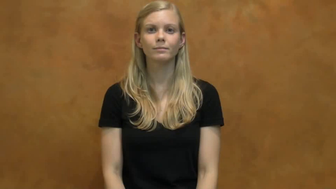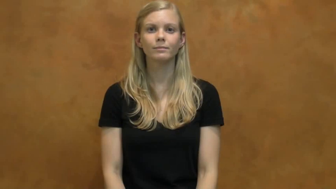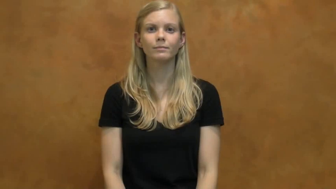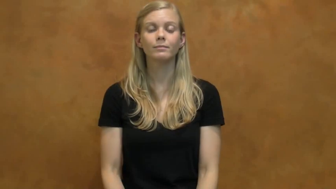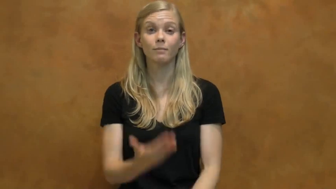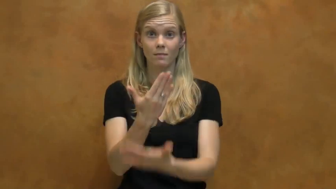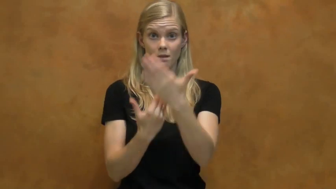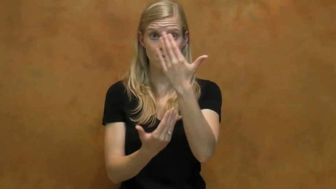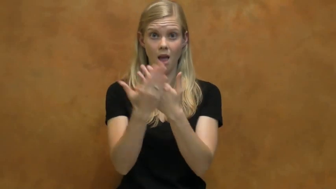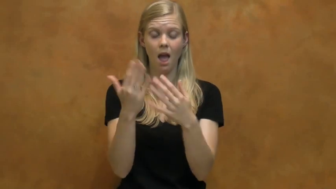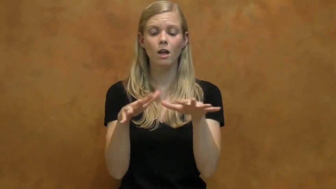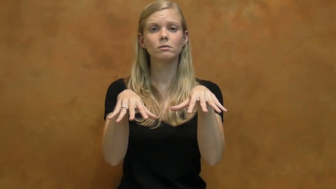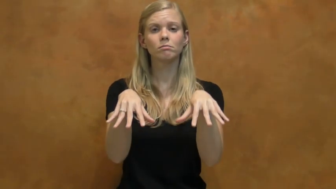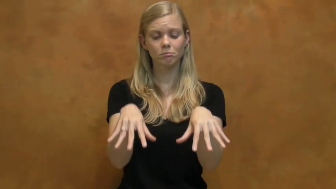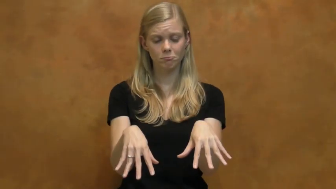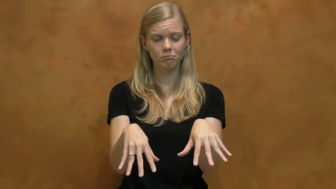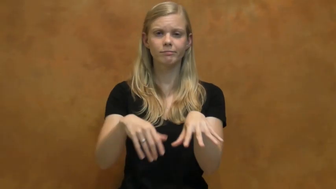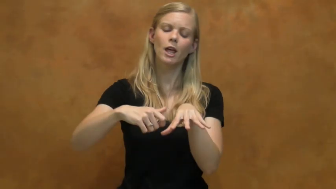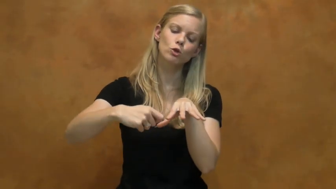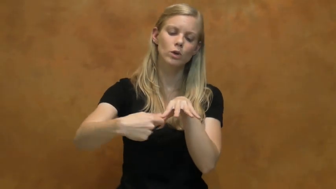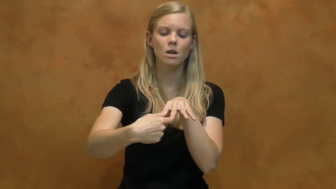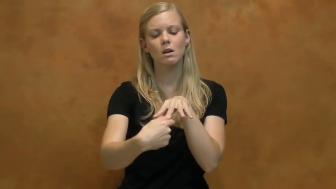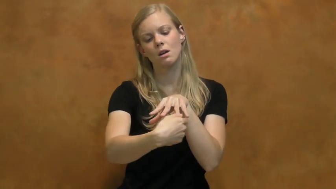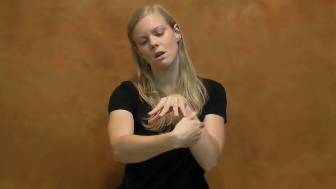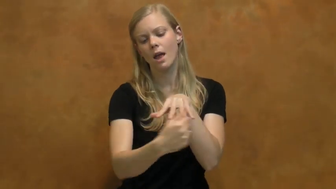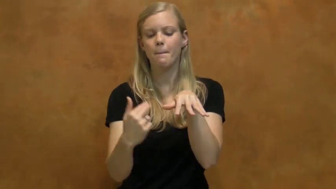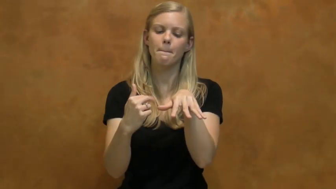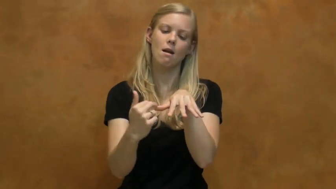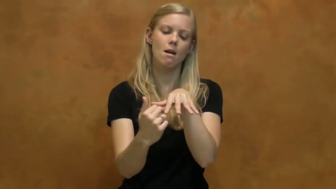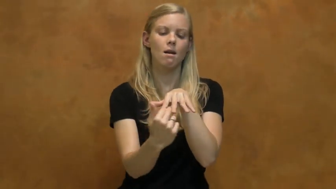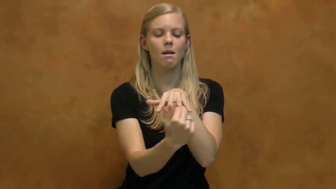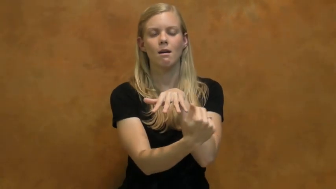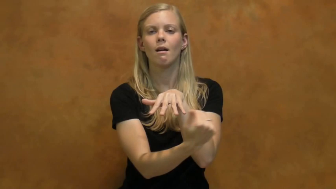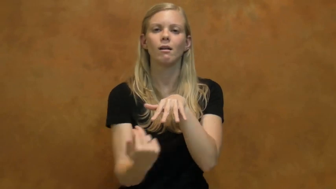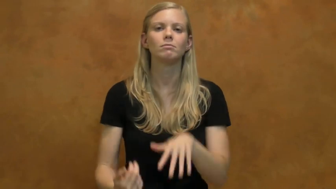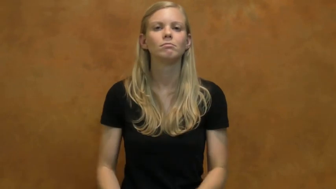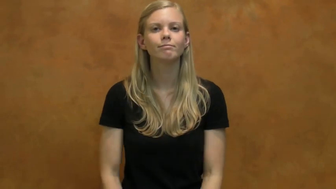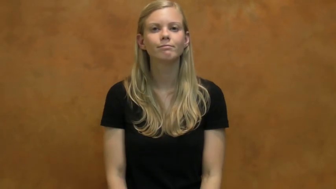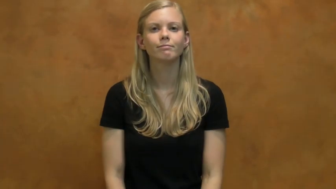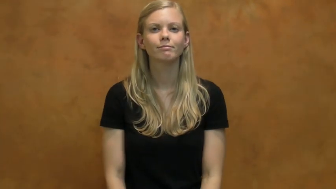manicure